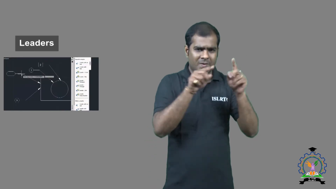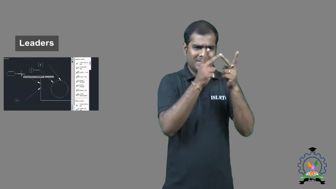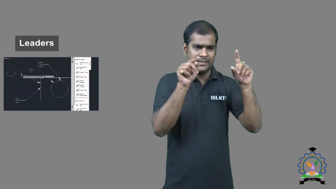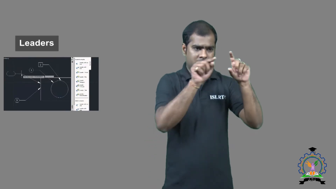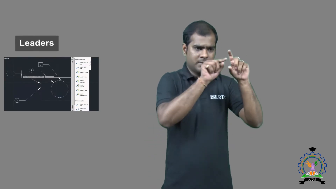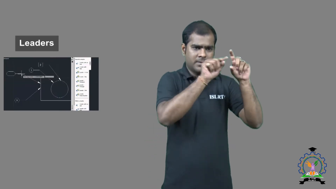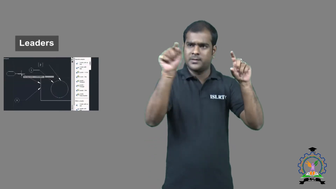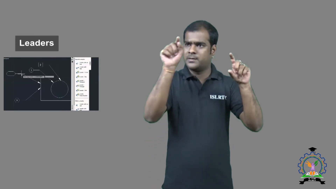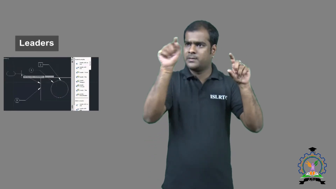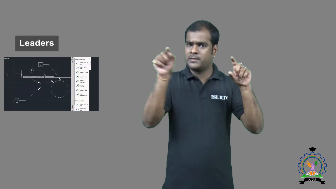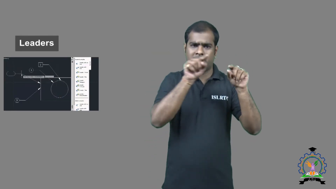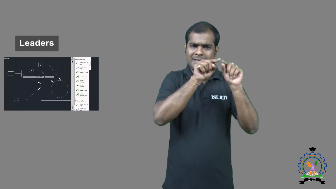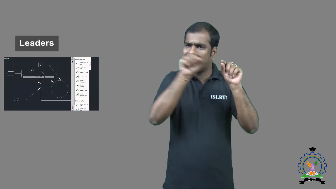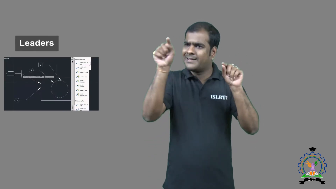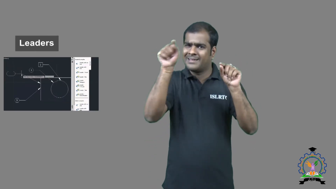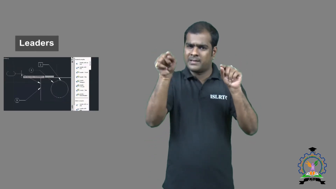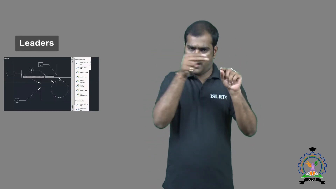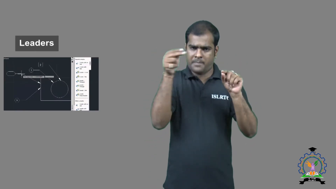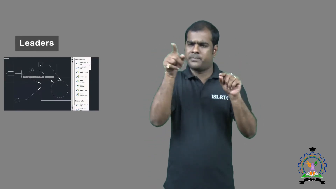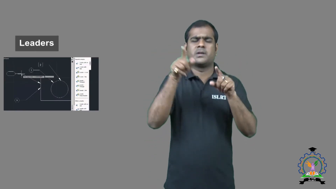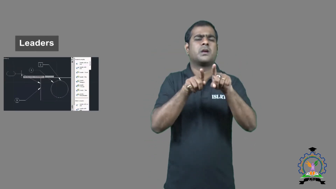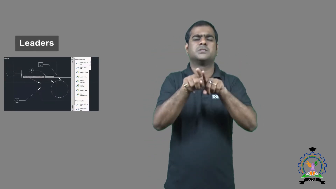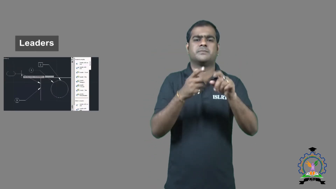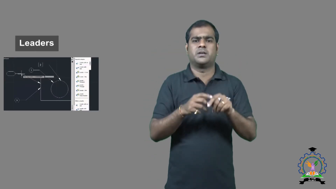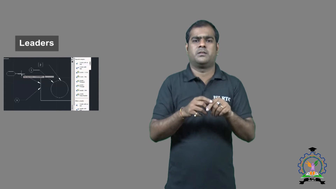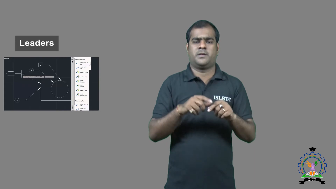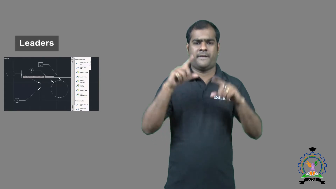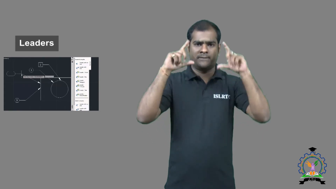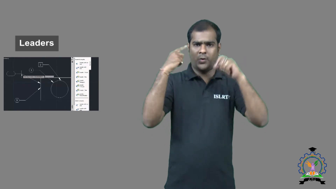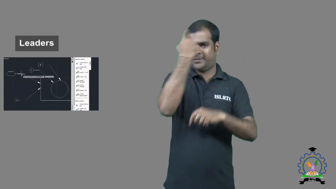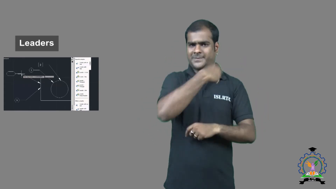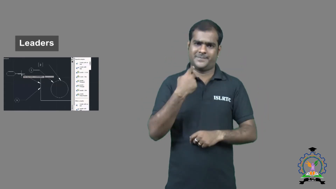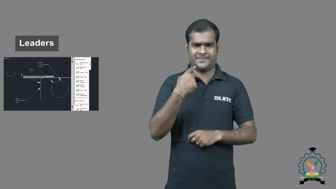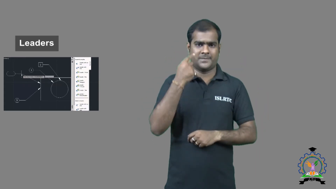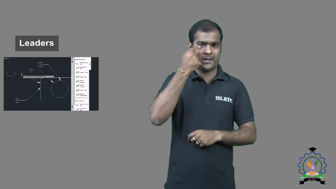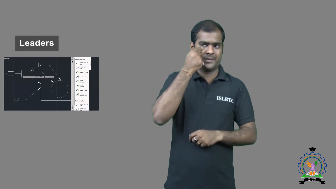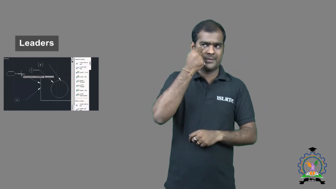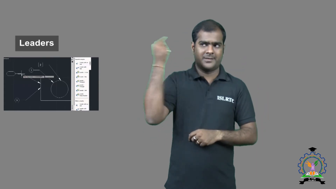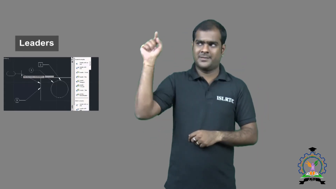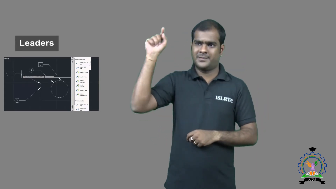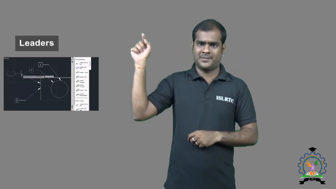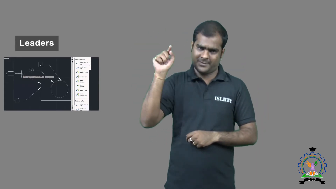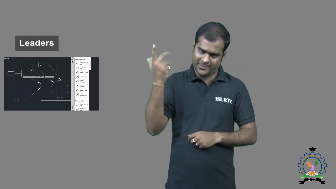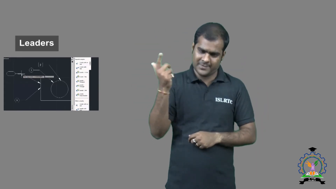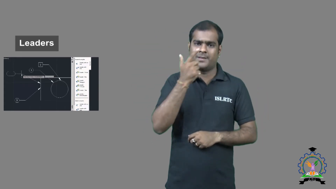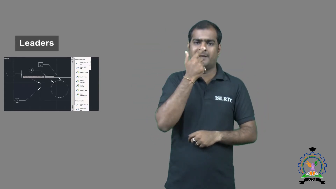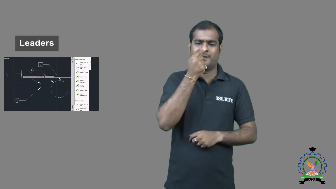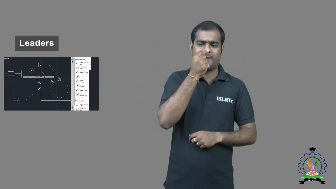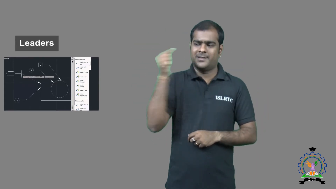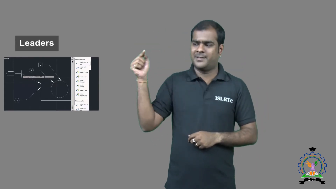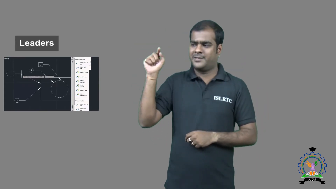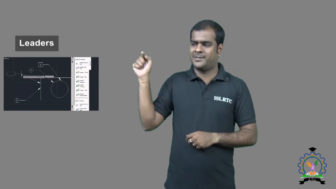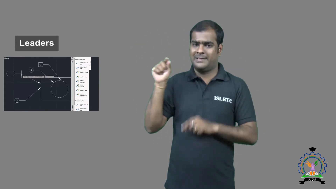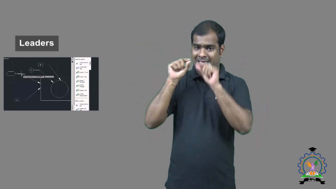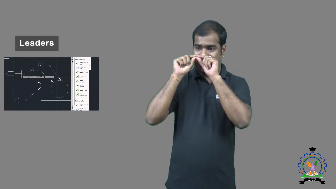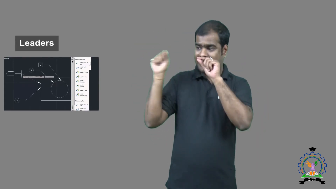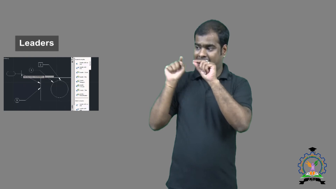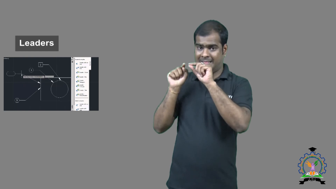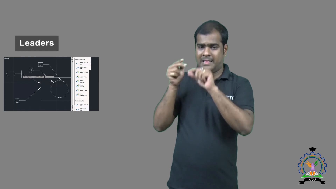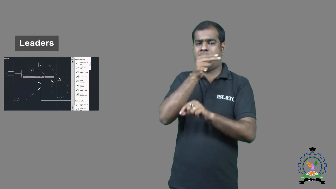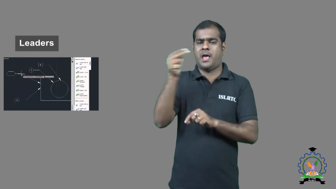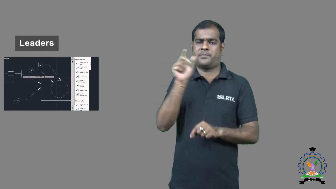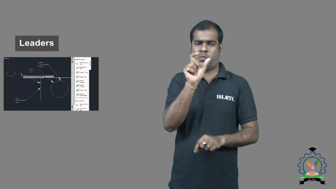Leaders